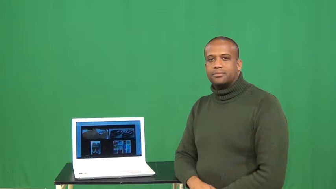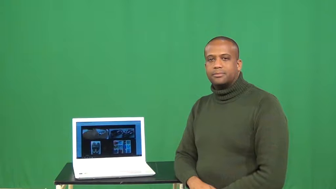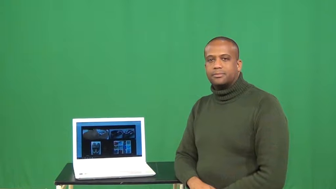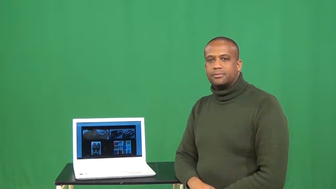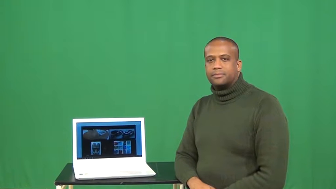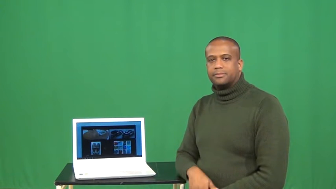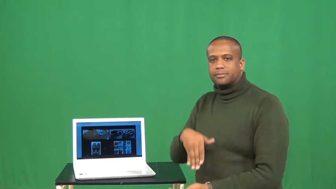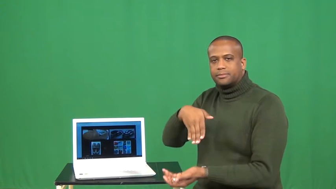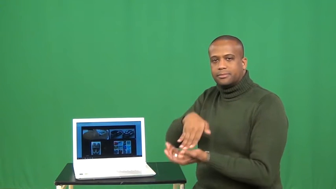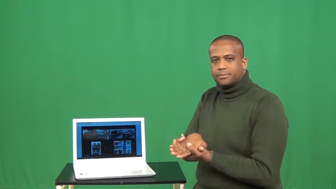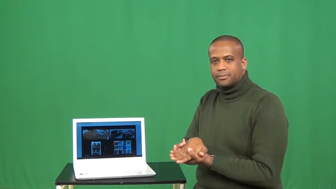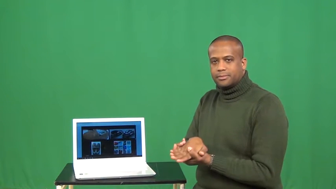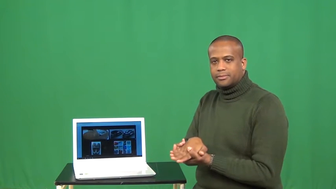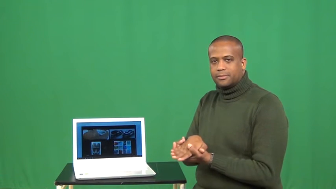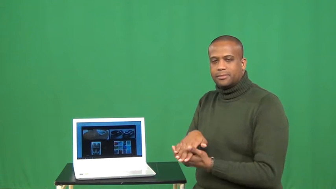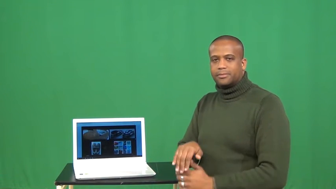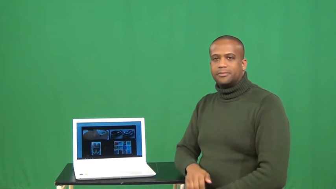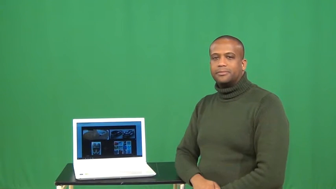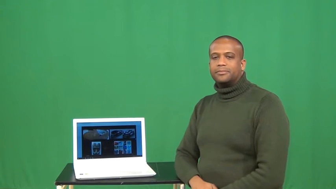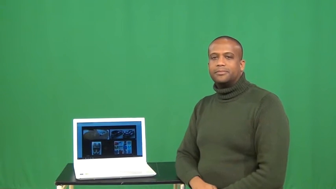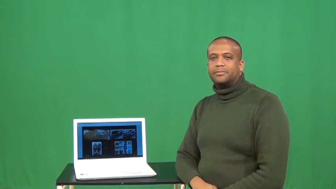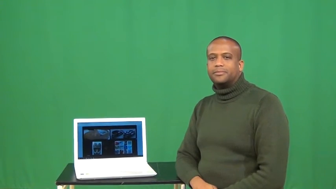slipper